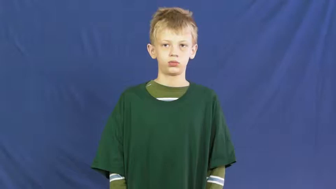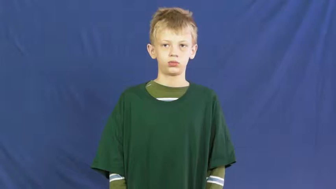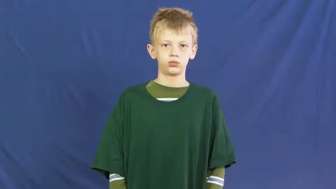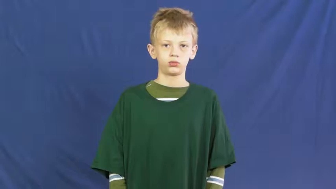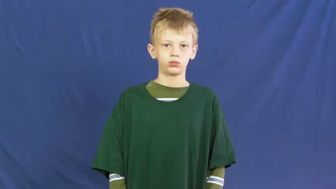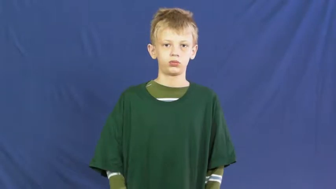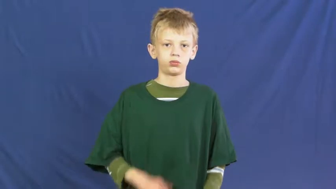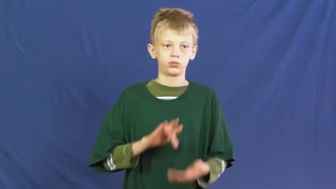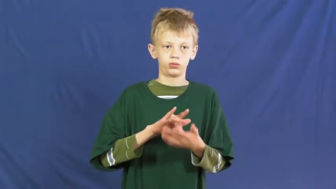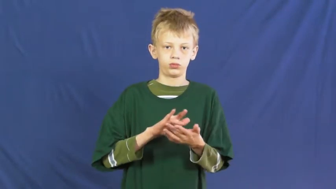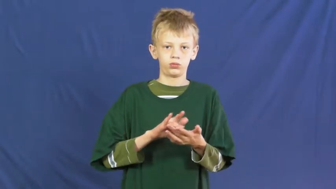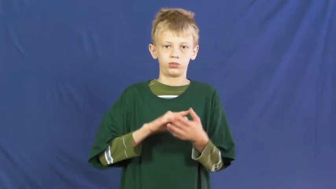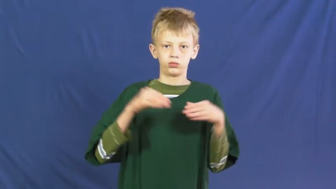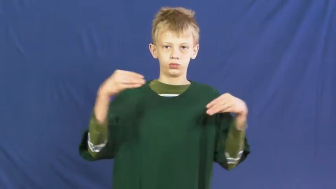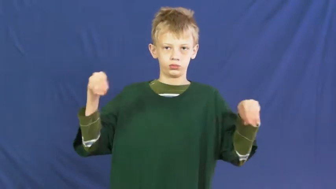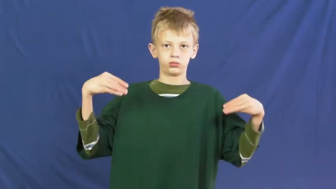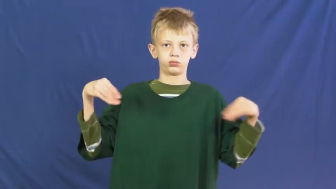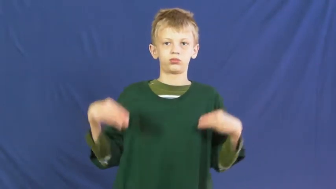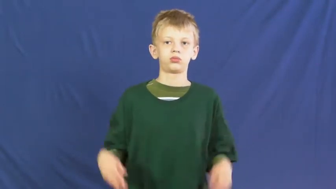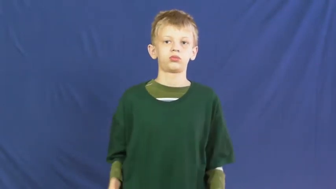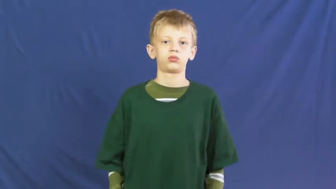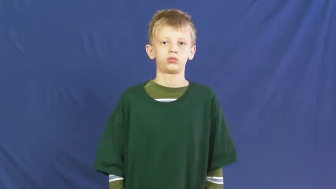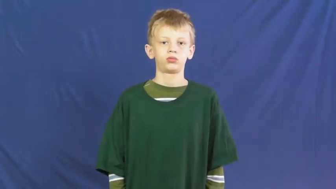pharmacy,aphothecary,drugstore